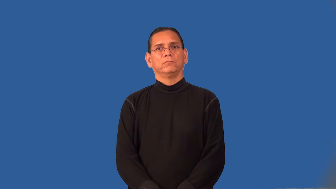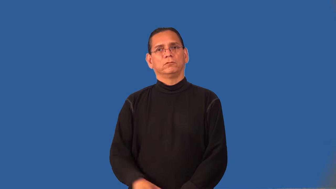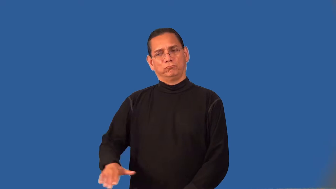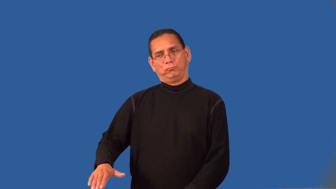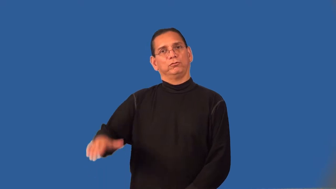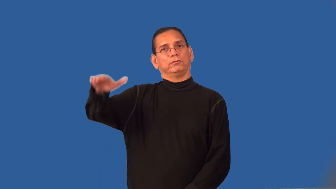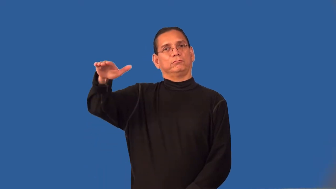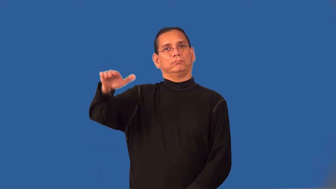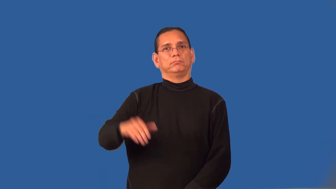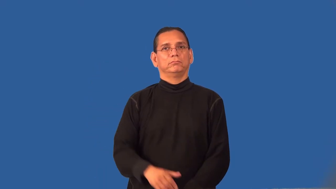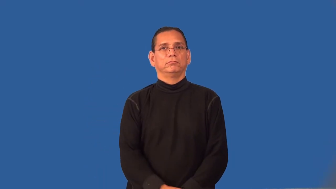rear,raise,bring up-children